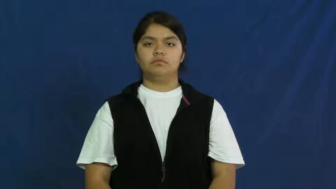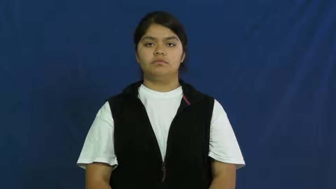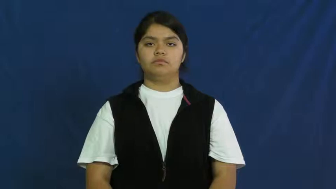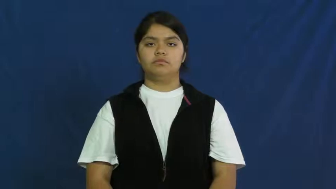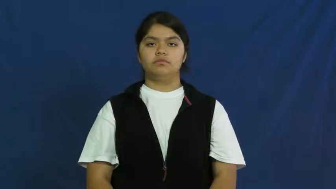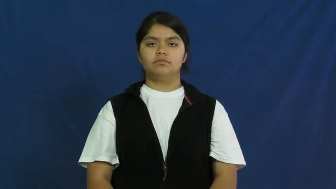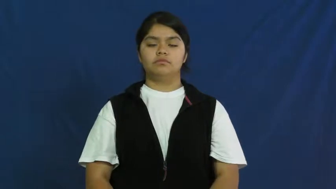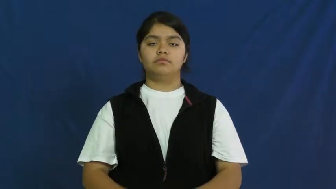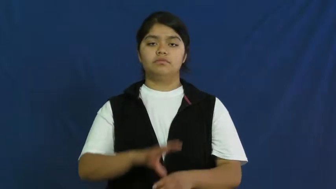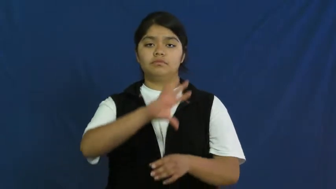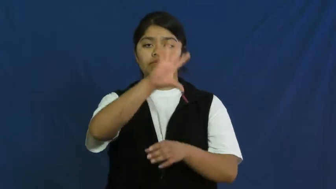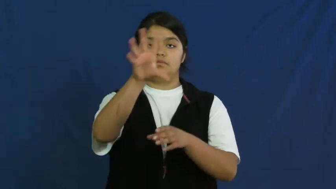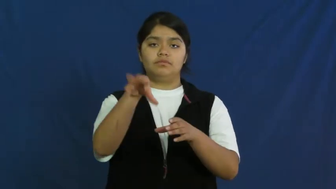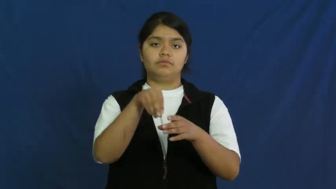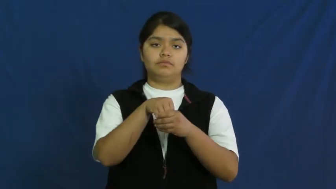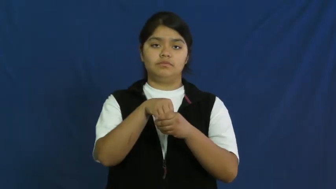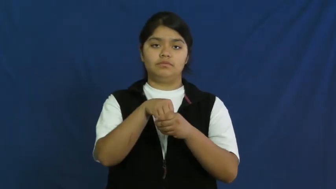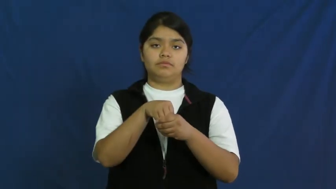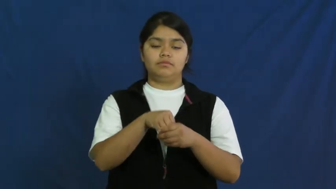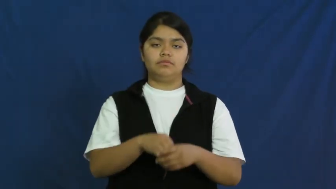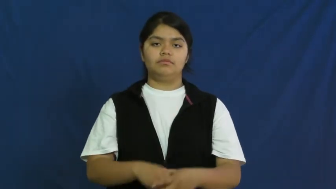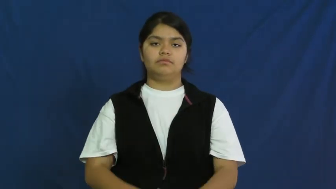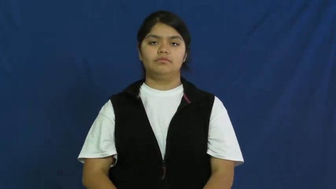count in-include